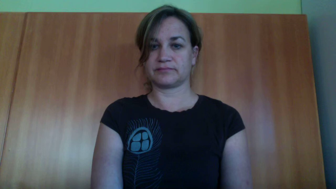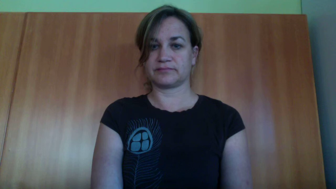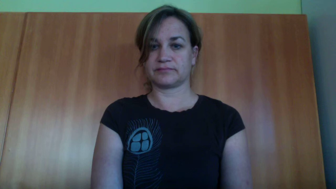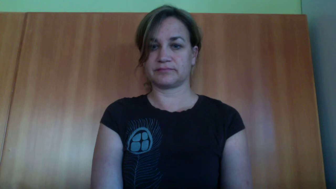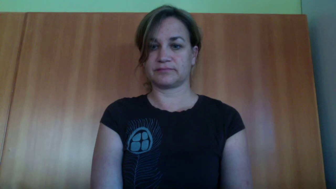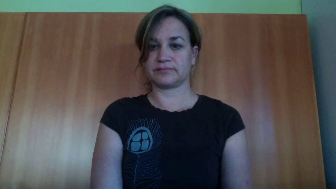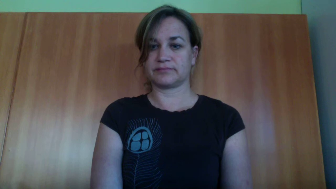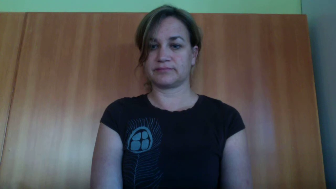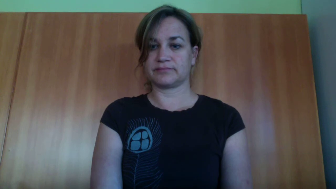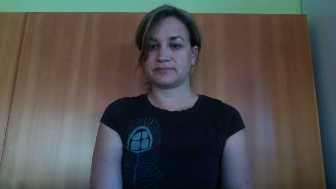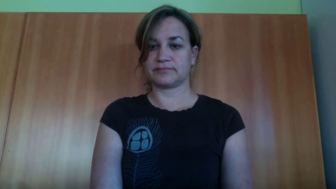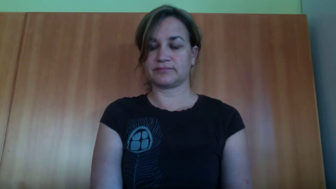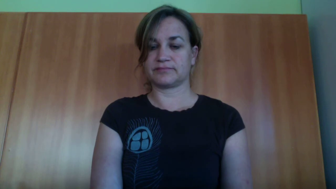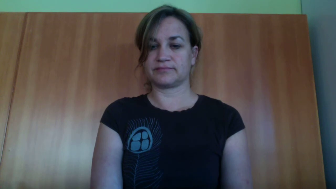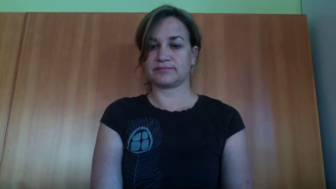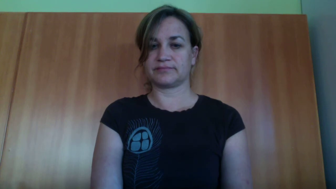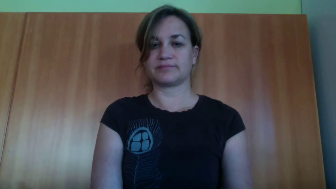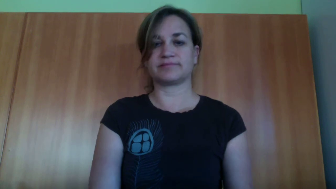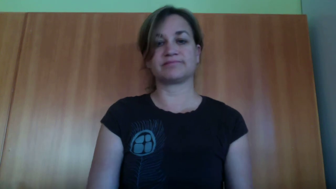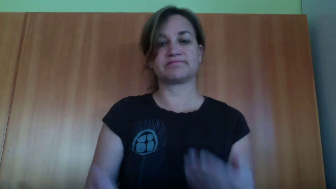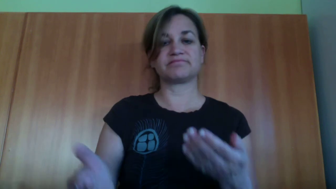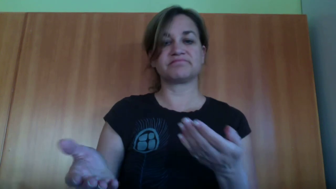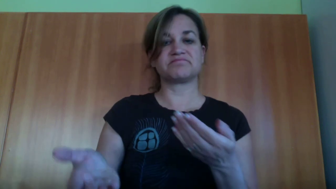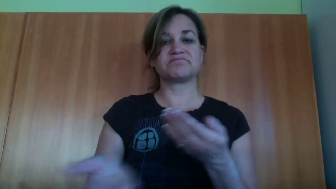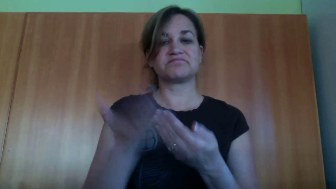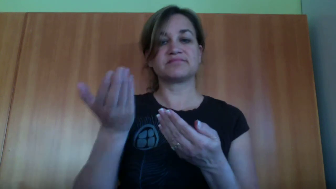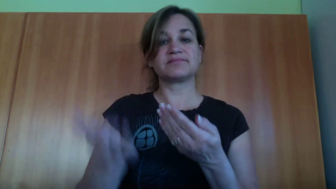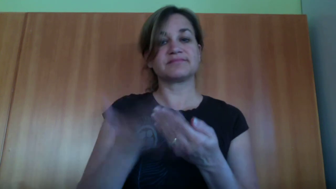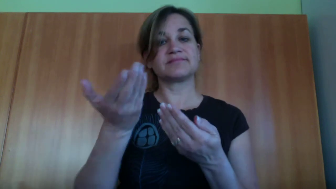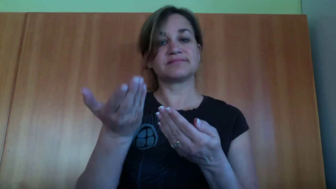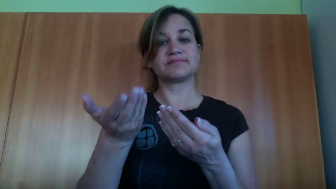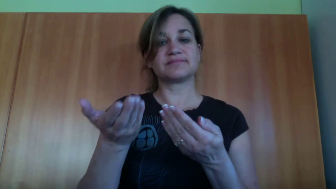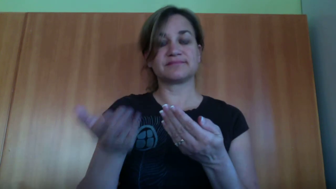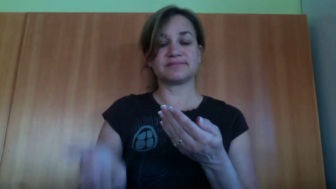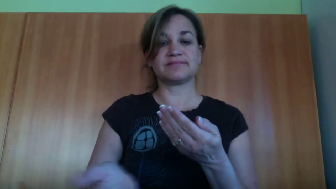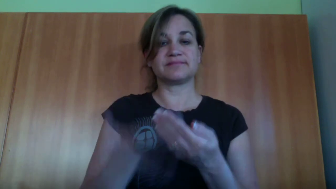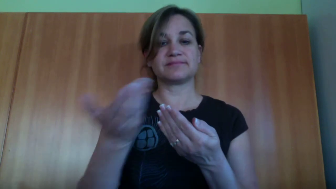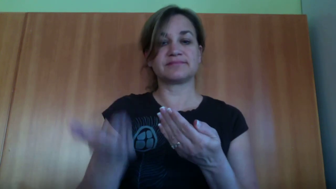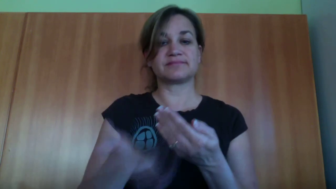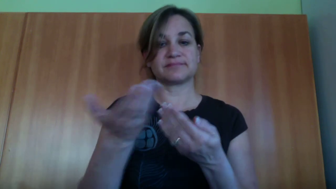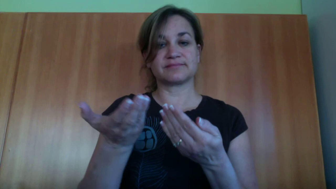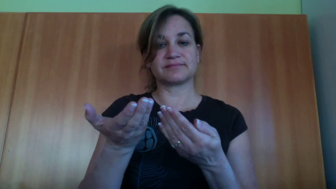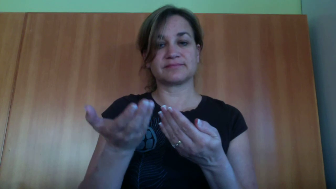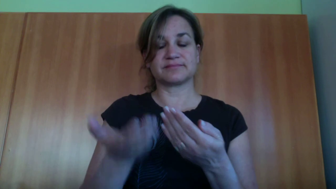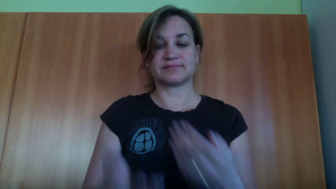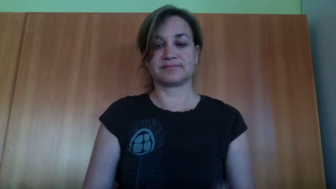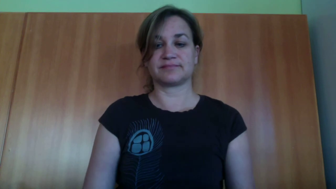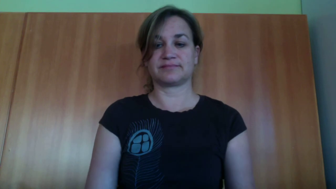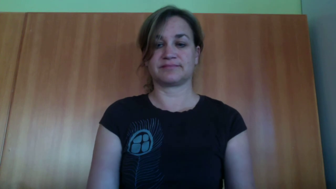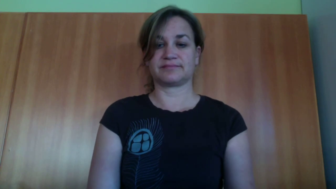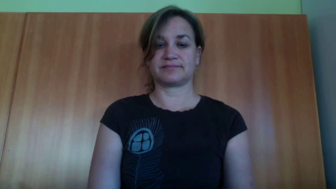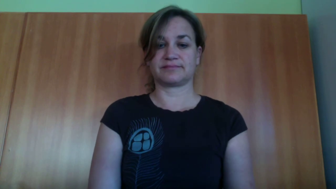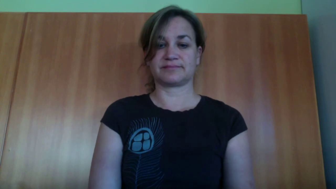EASY